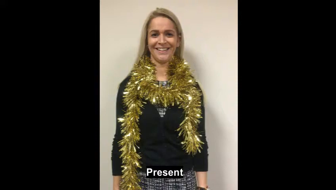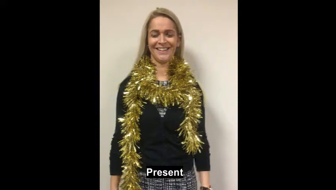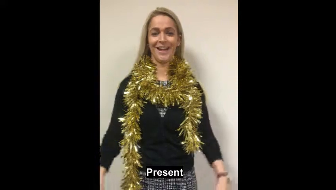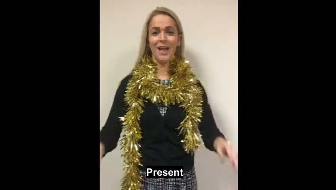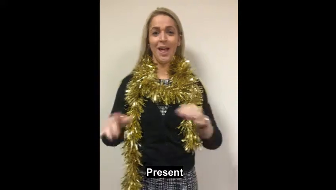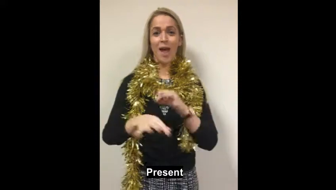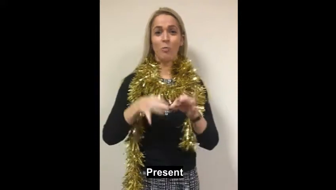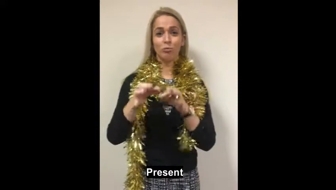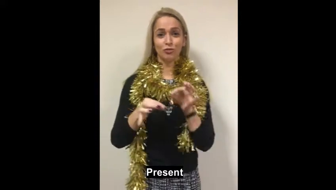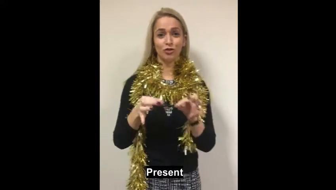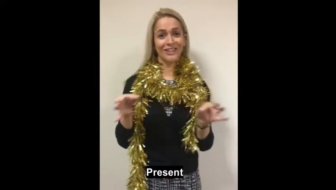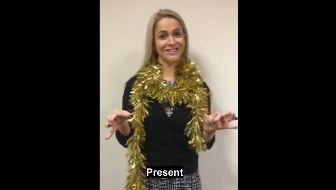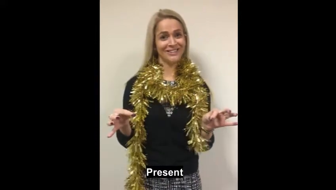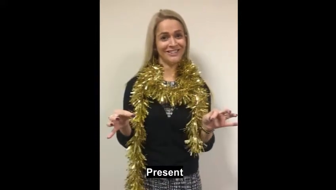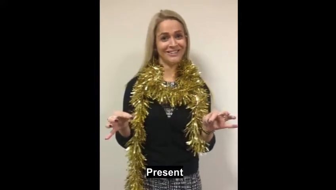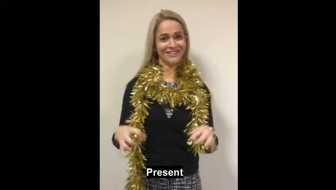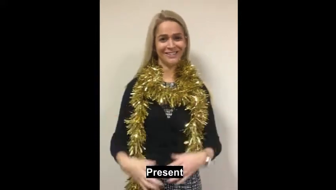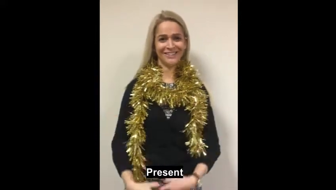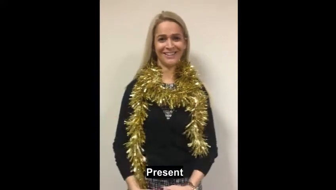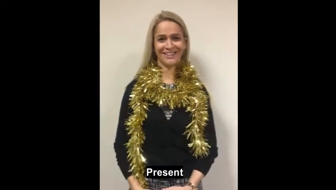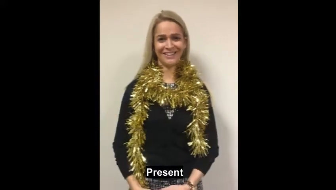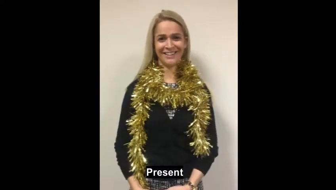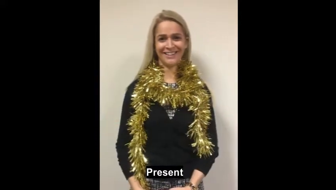Present